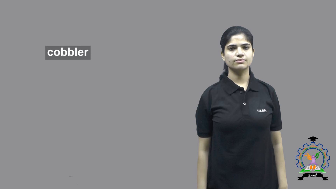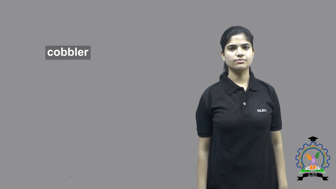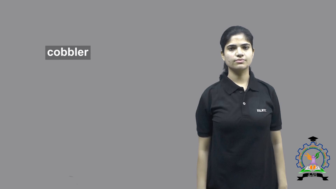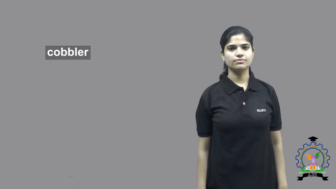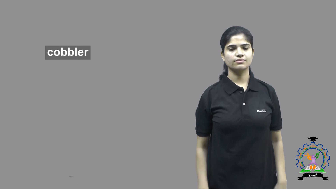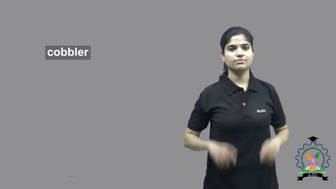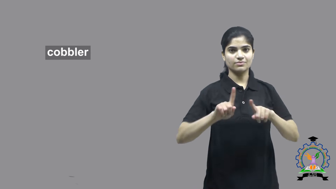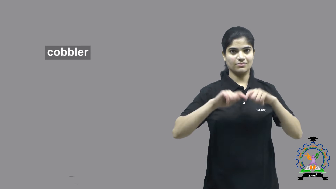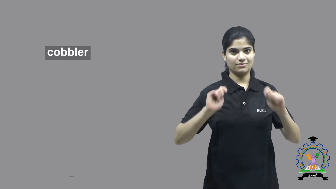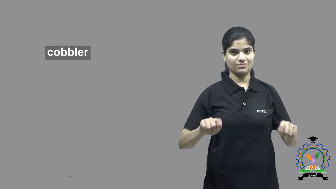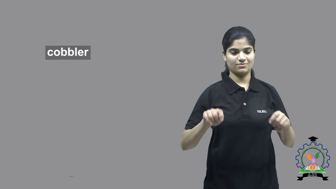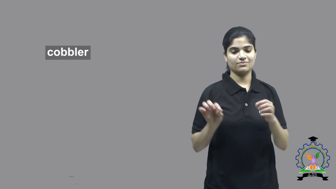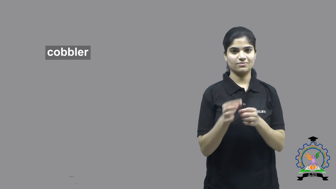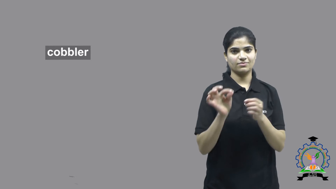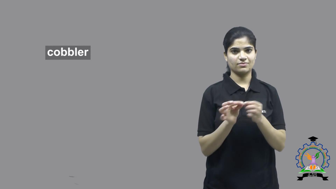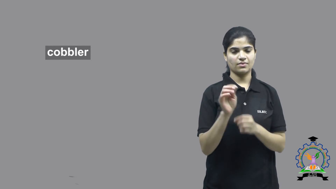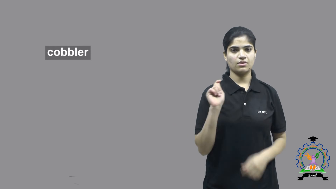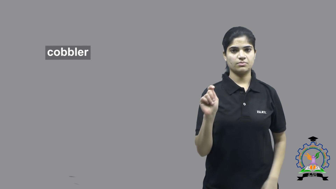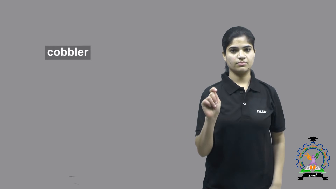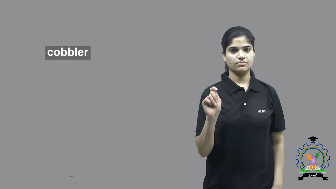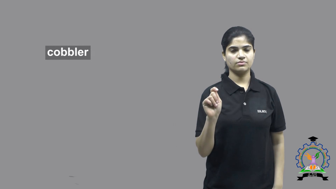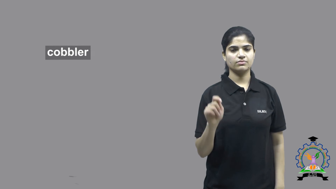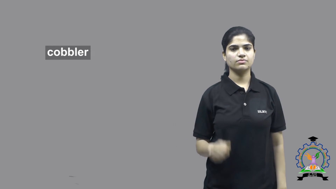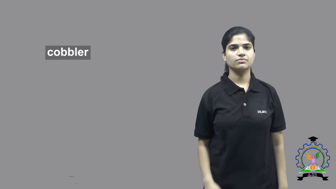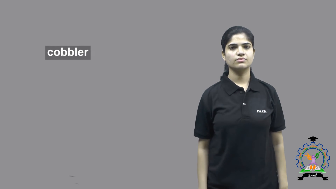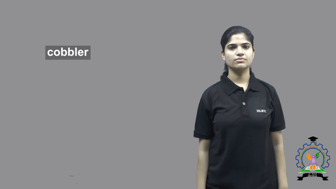cobbler sign 2